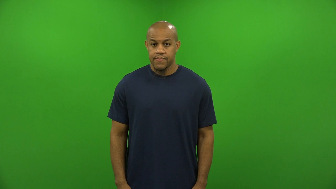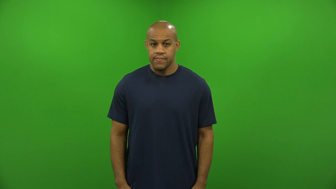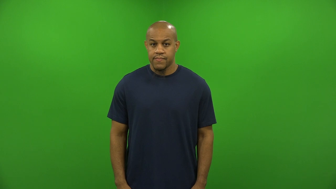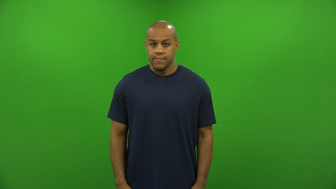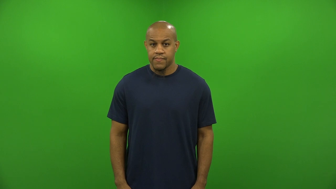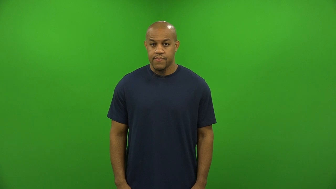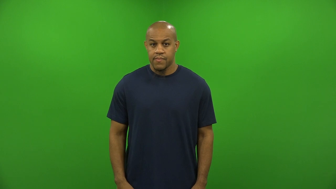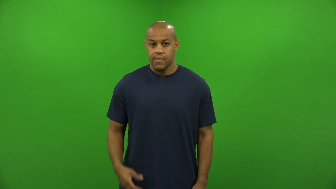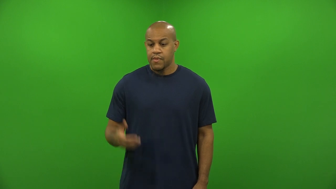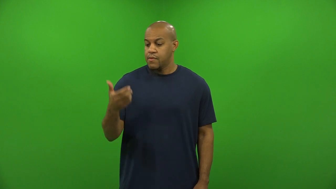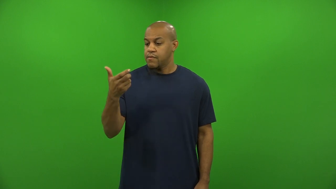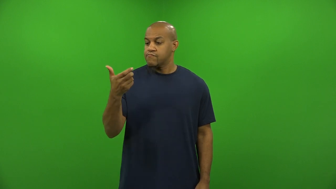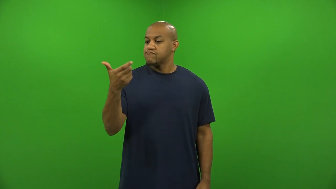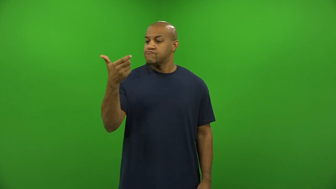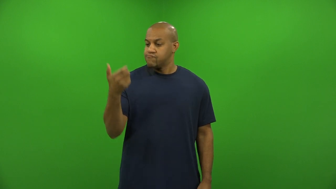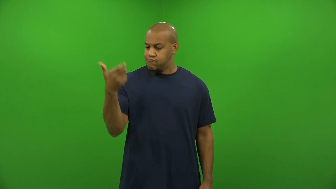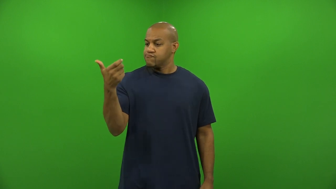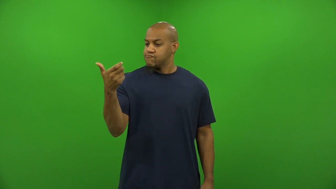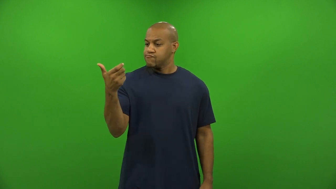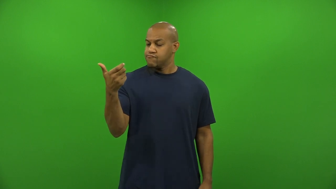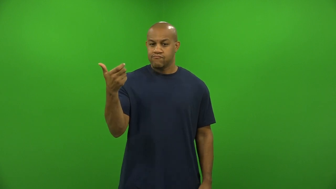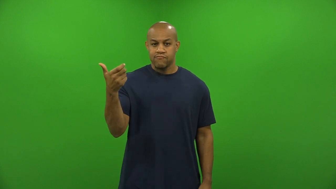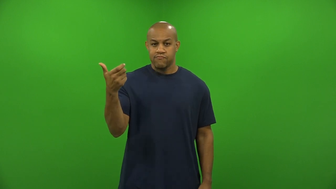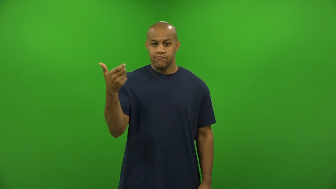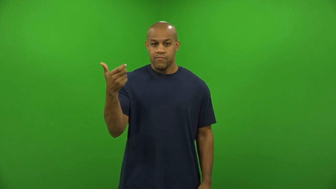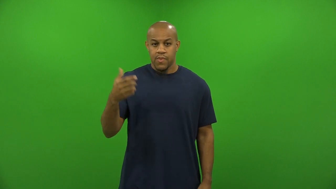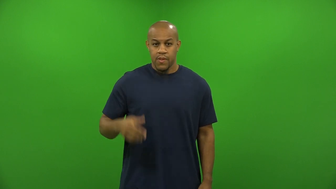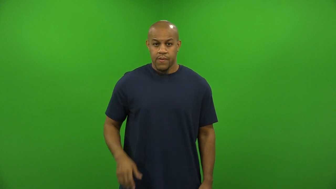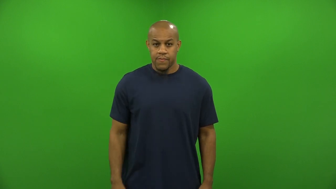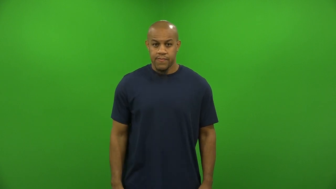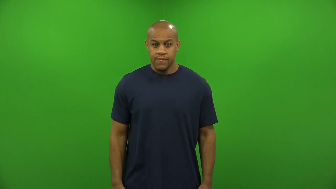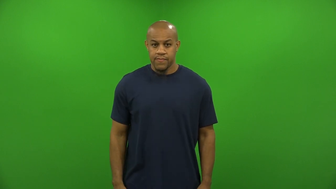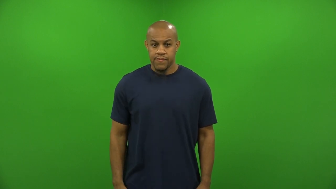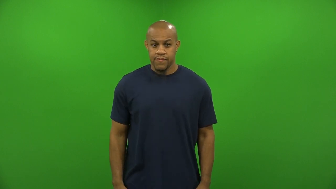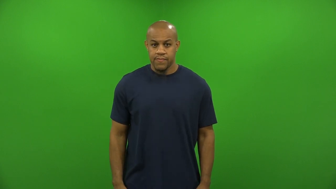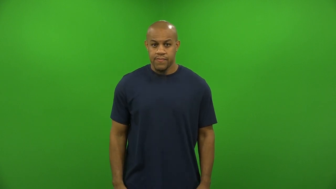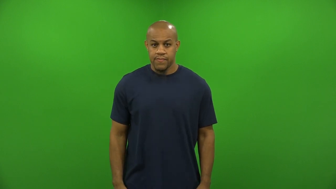Stopwatch